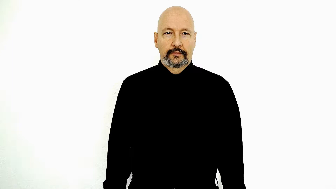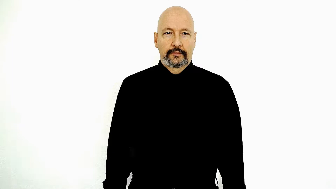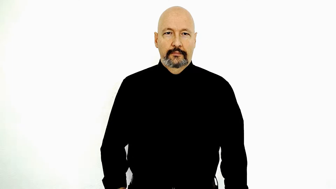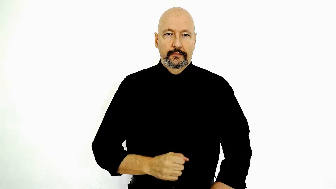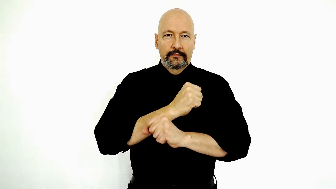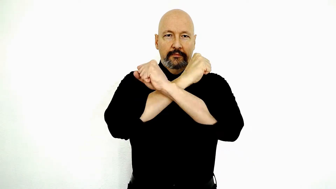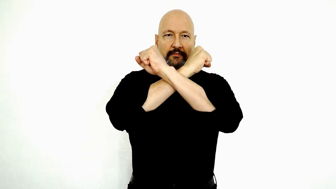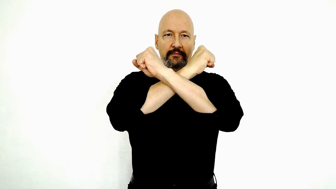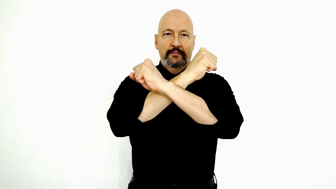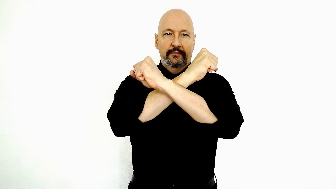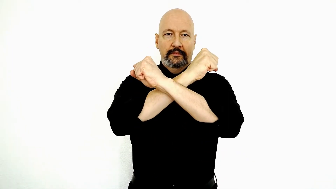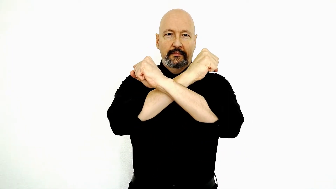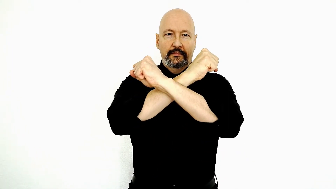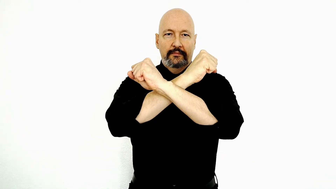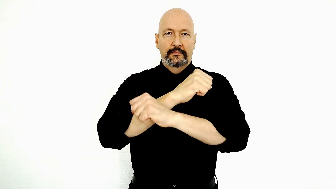GUARD-[S-hand version of prevent / block / secure]